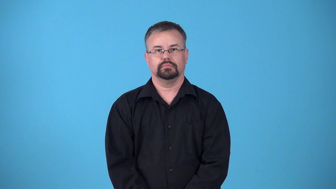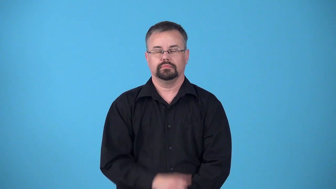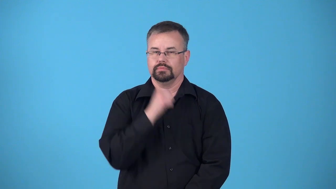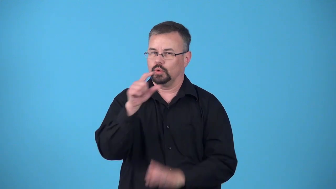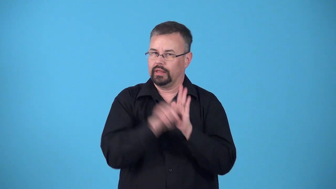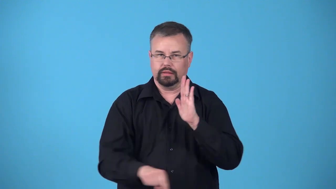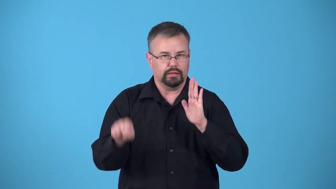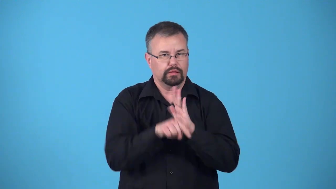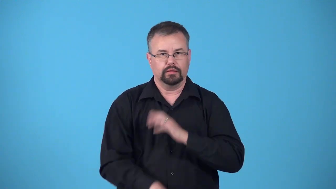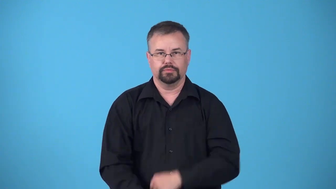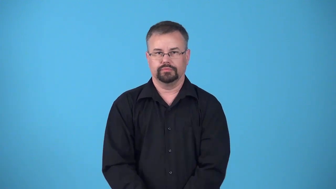if you don't have anything nice to say, don't say anything at all